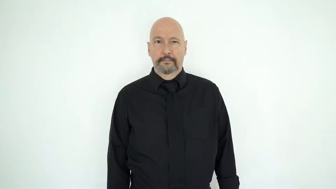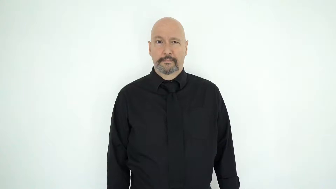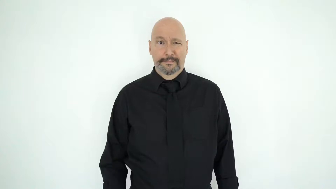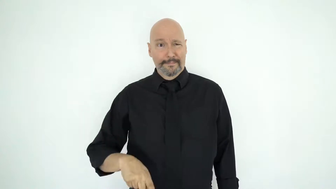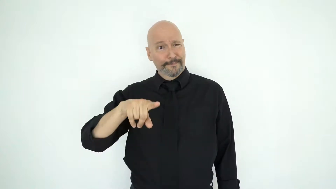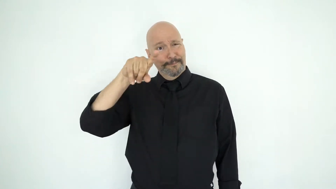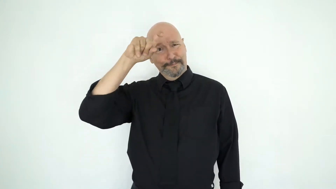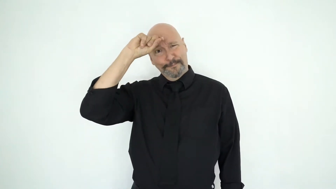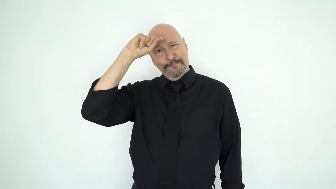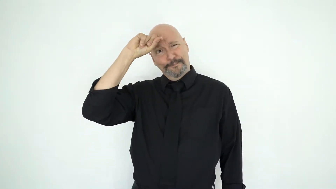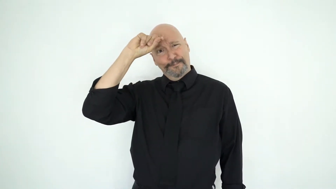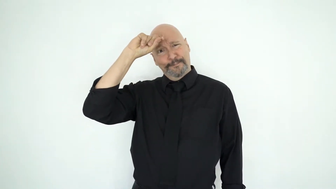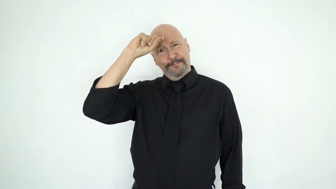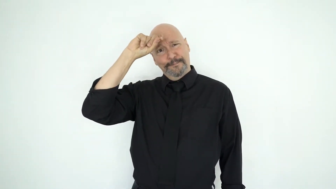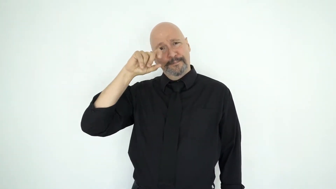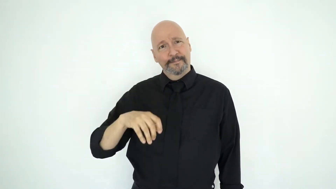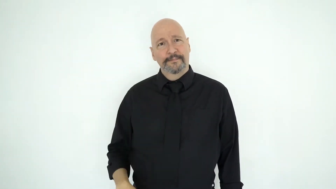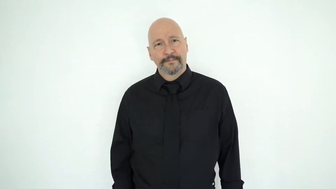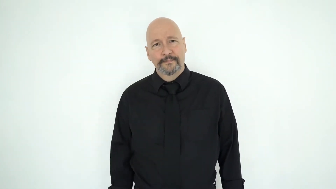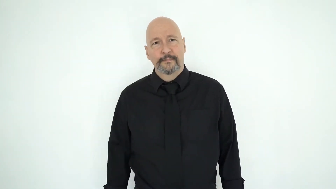question-on-brain-[PUZZLED]